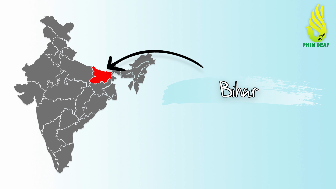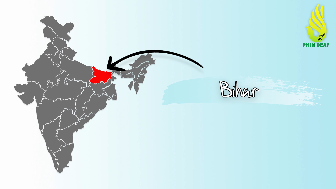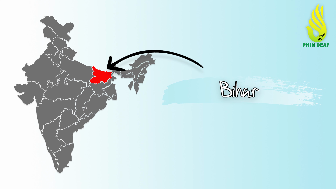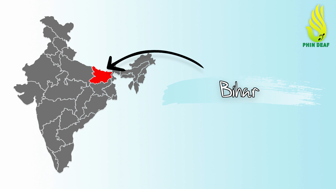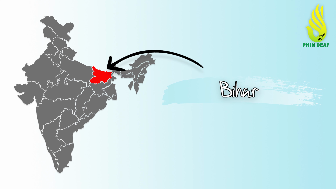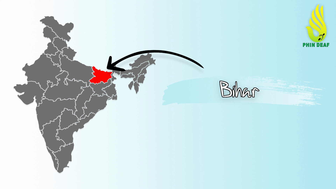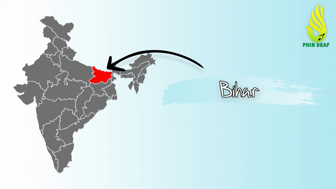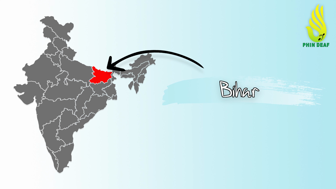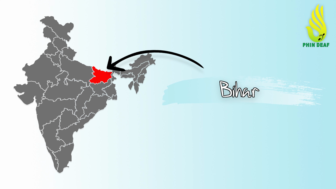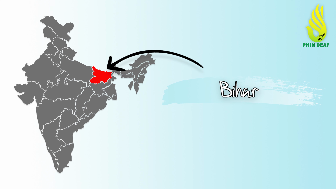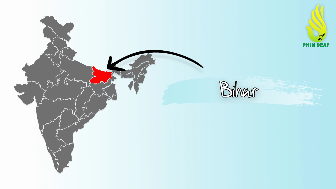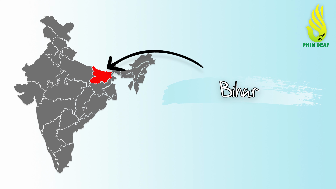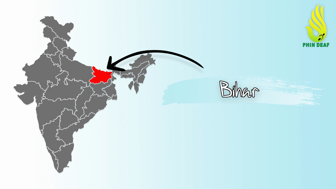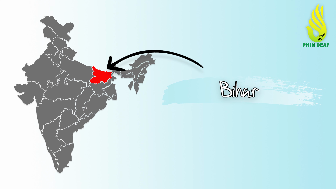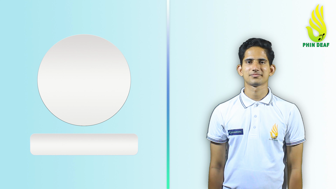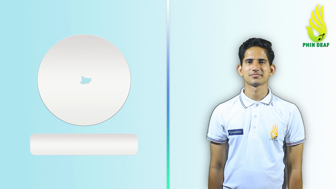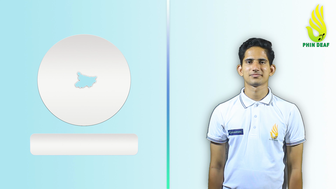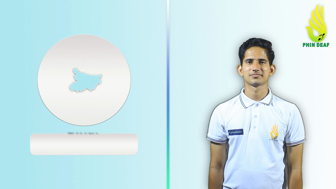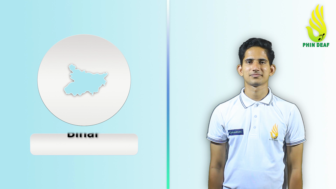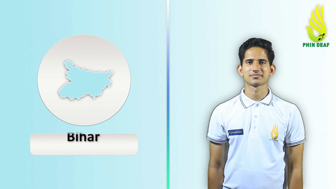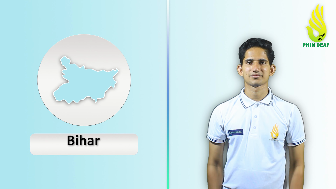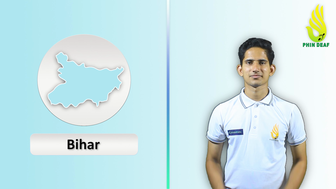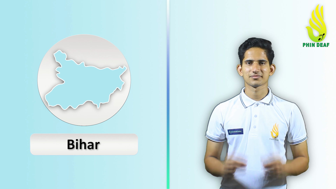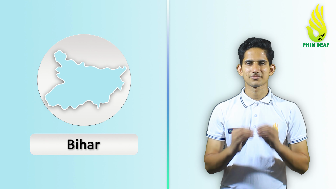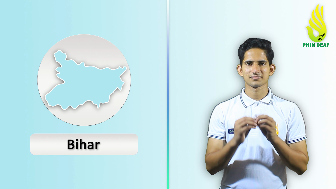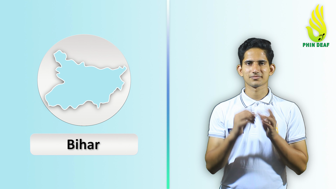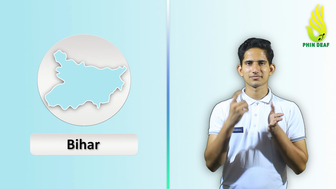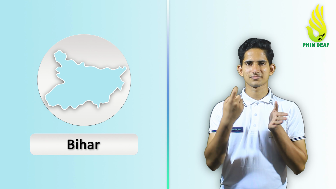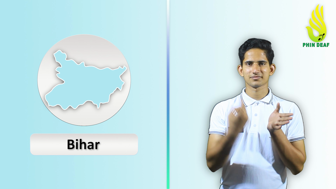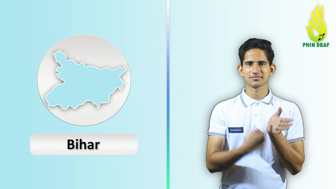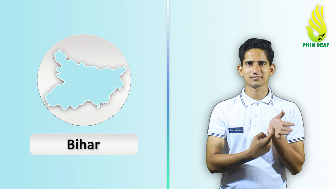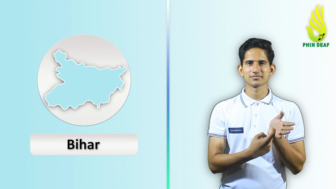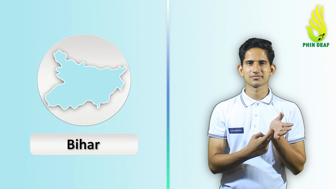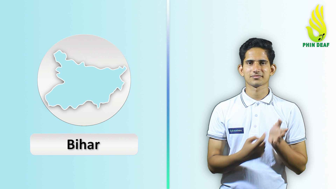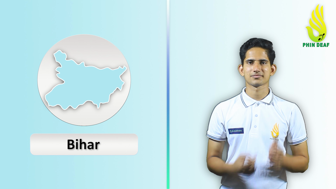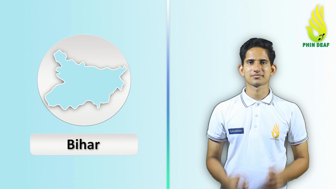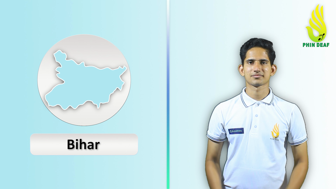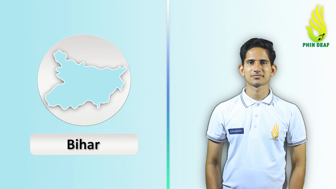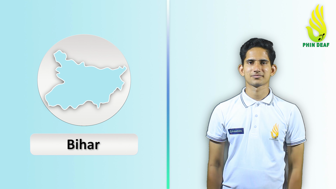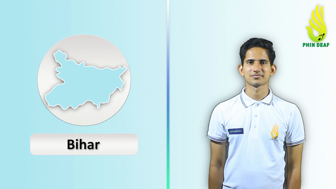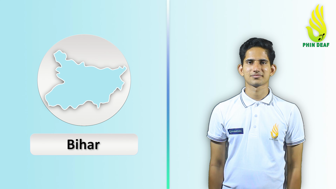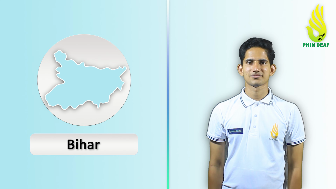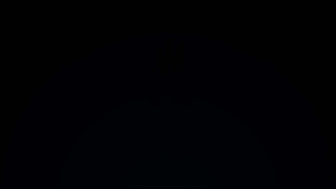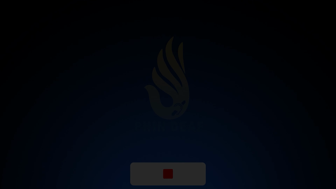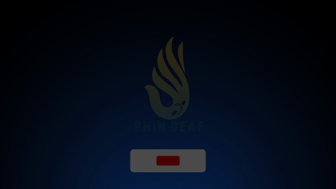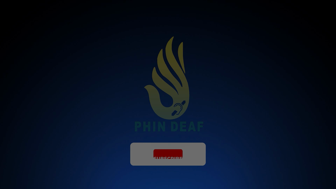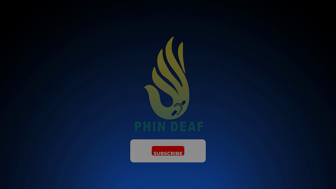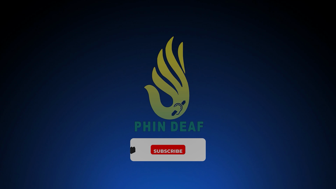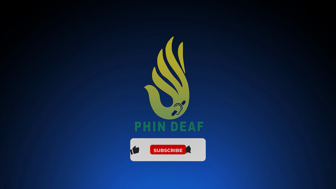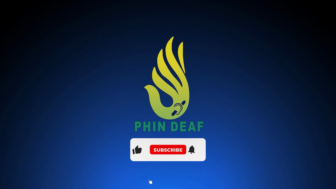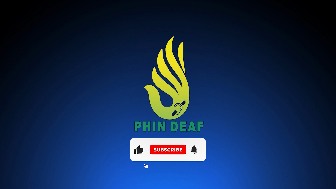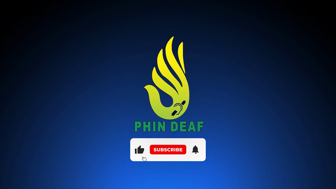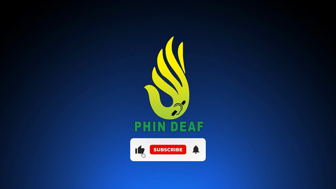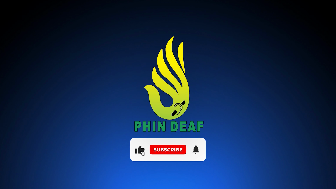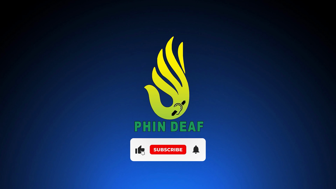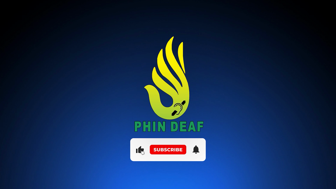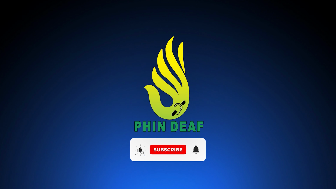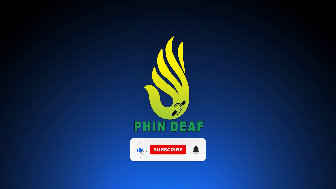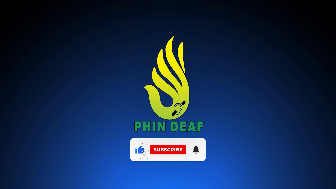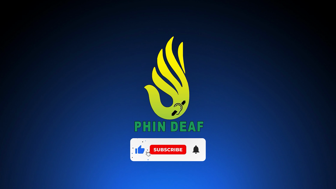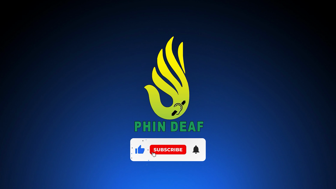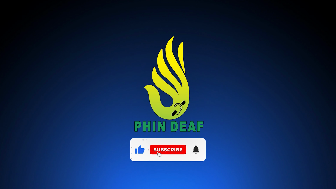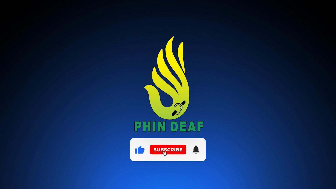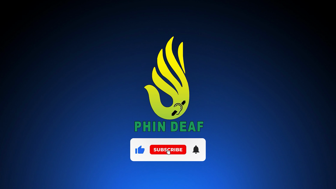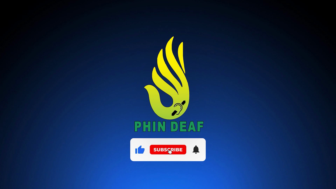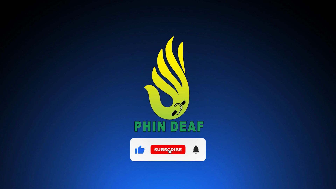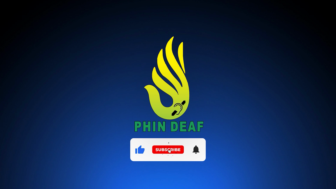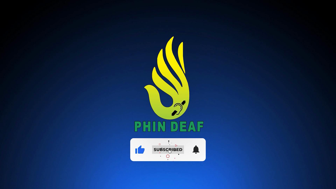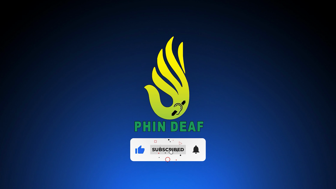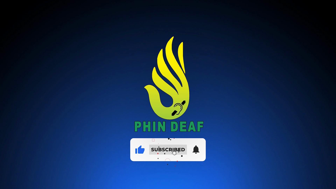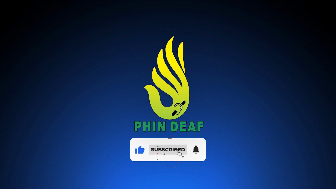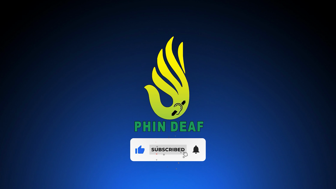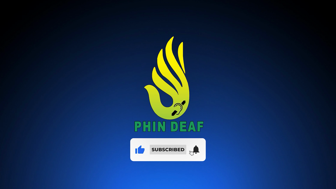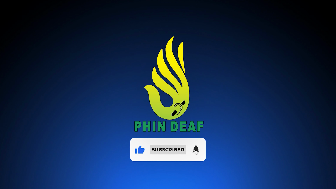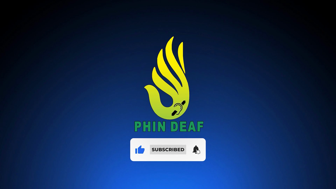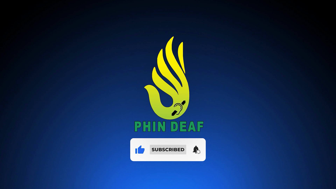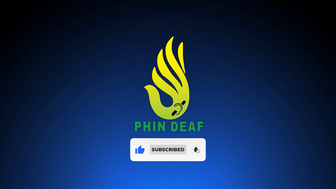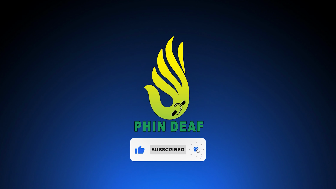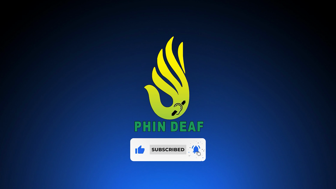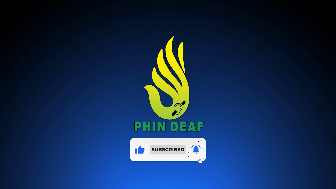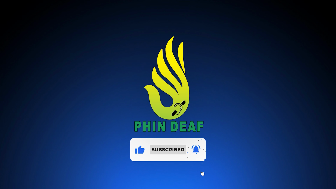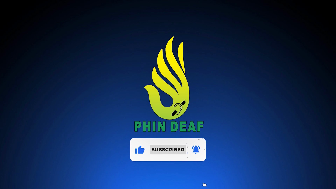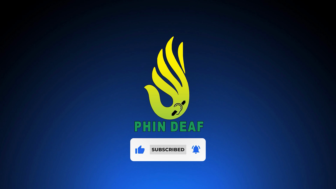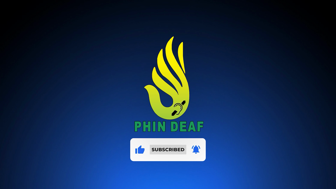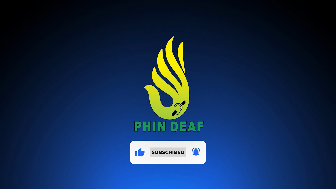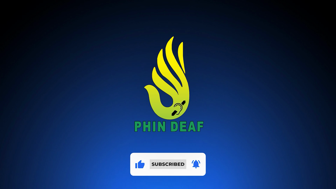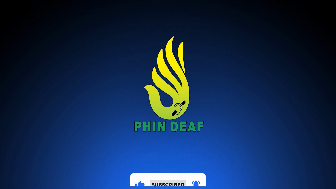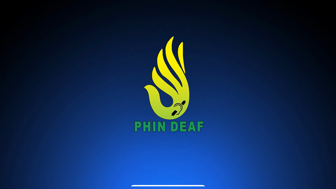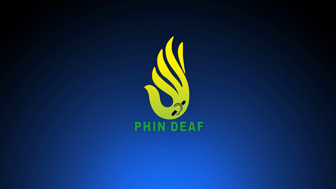Bihar